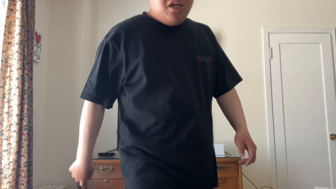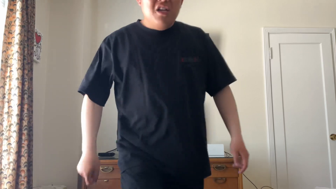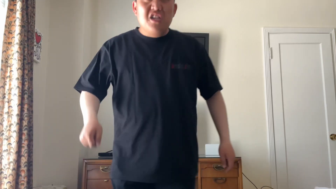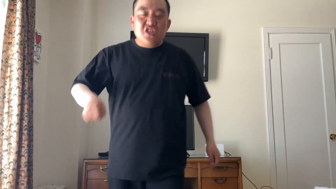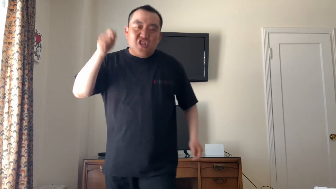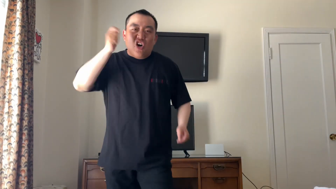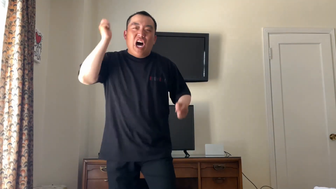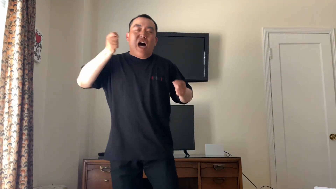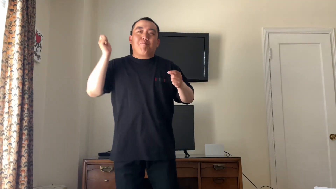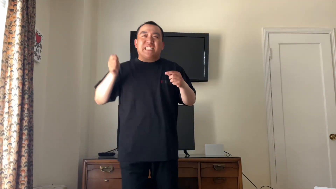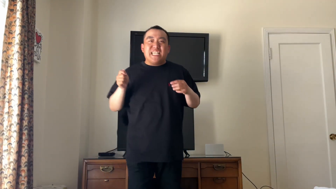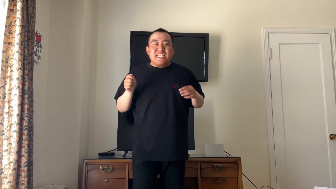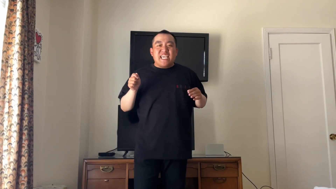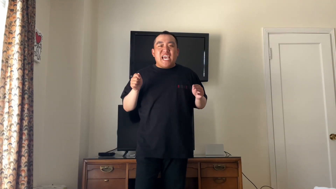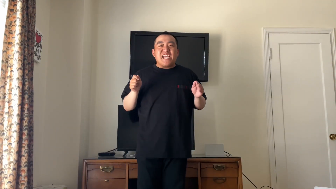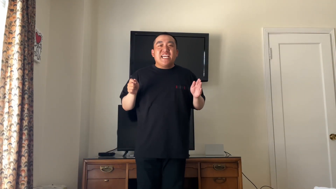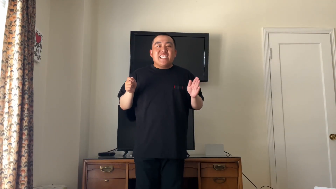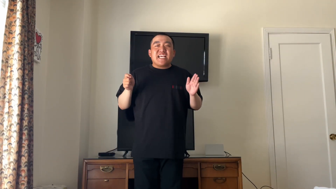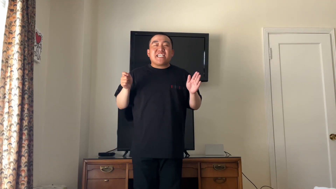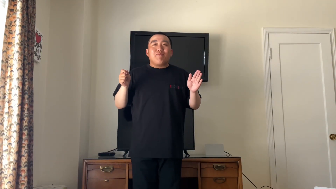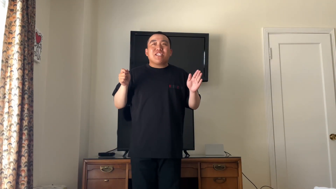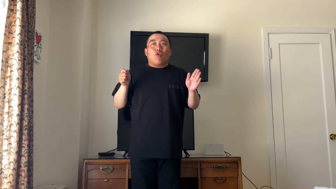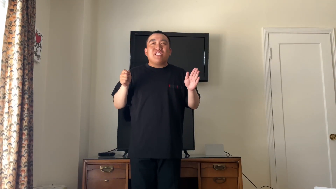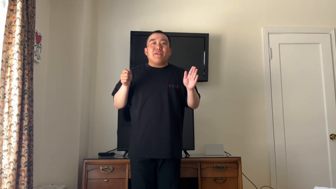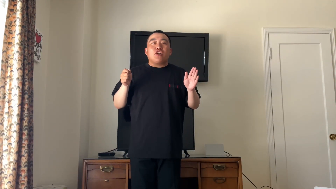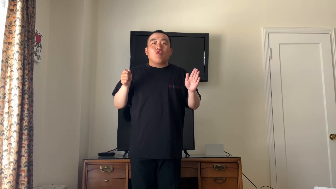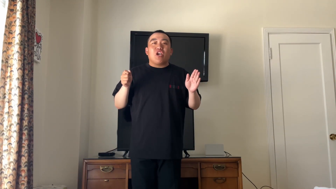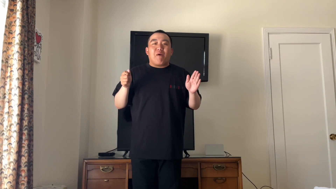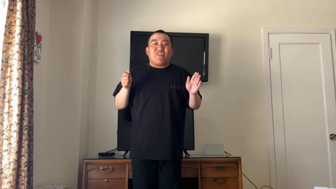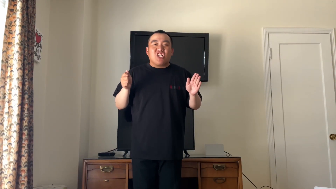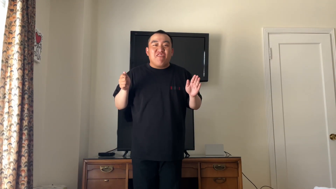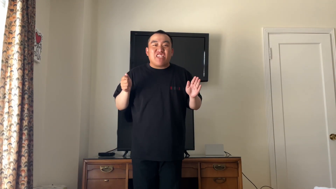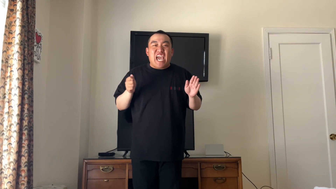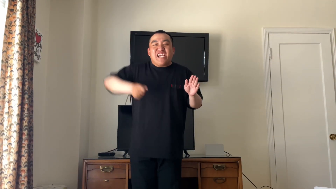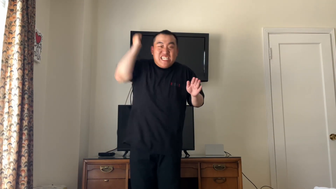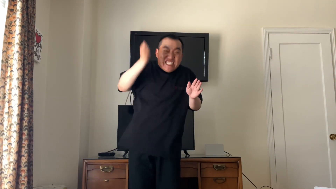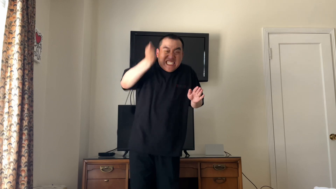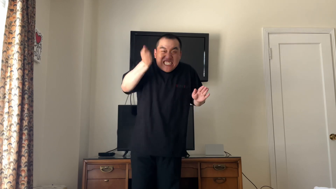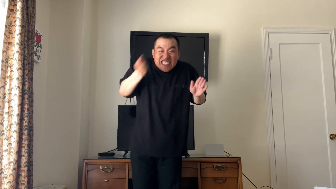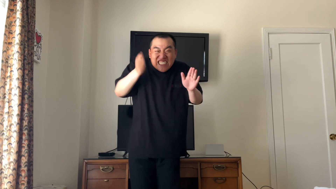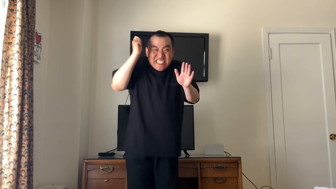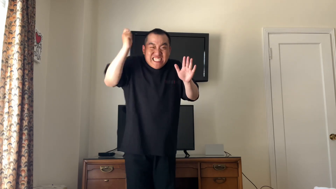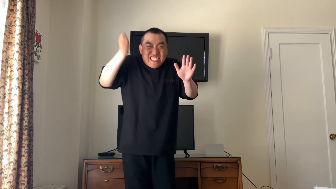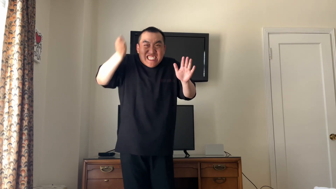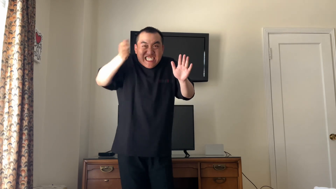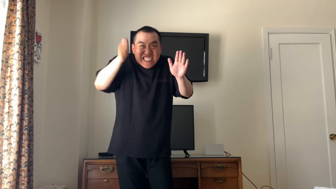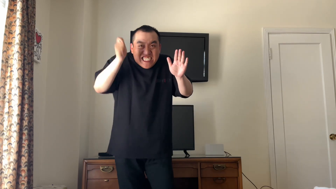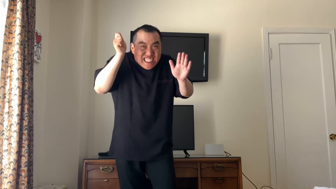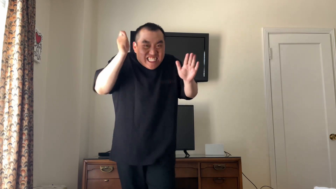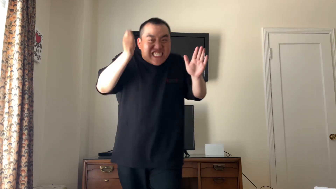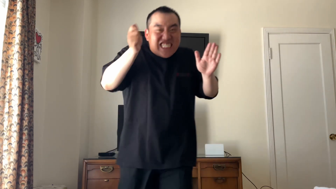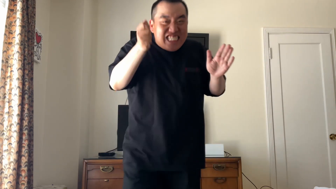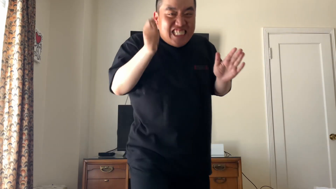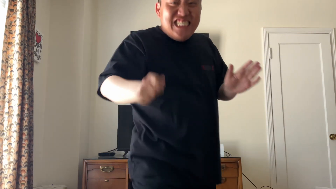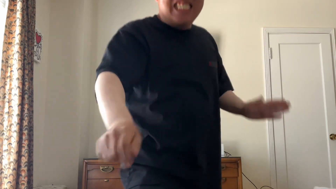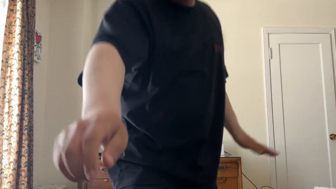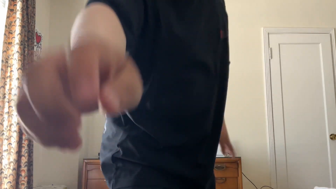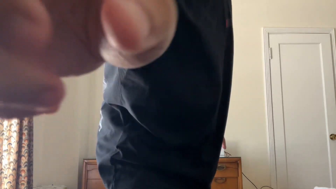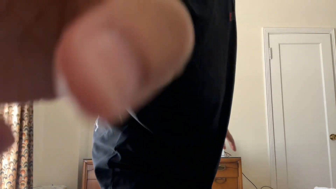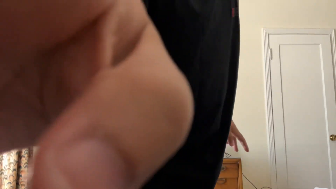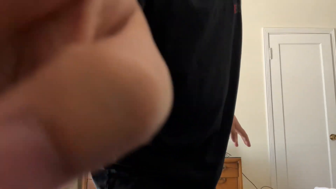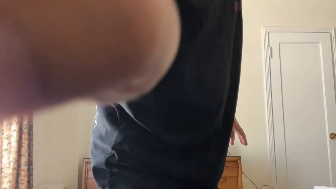Go Jump Off a Cliff Day